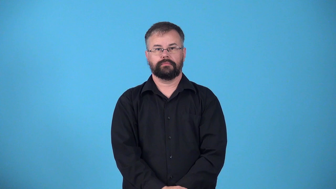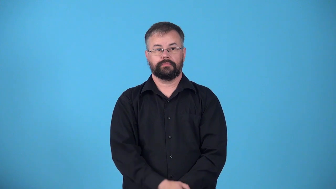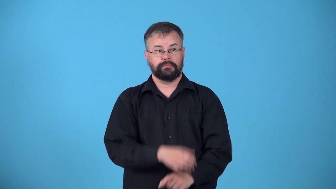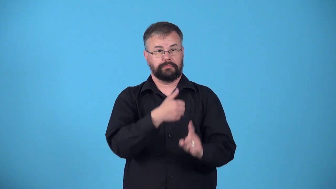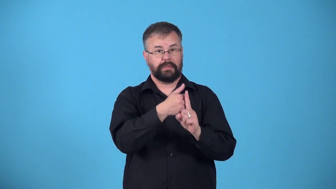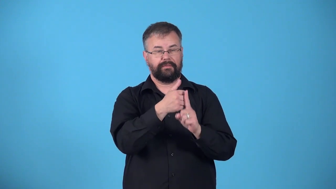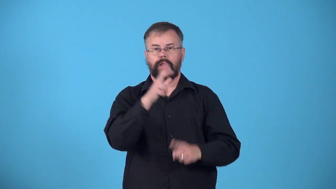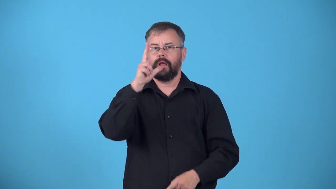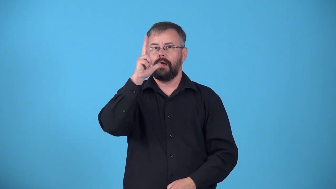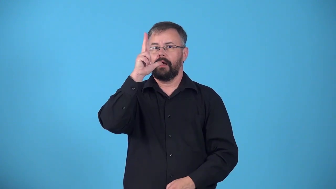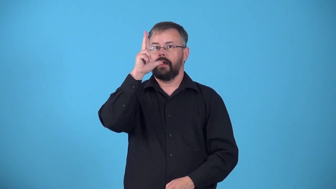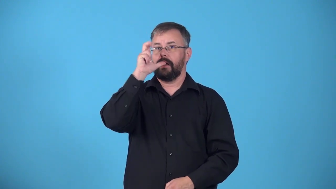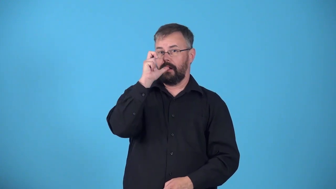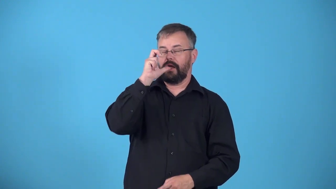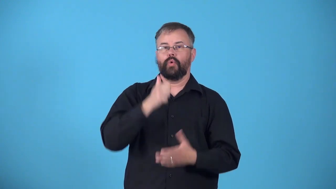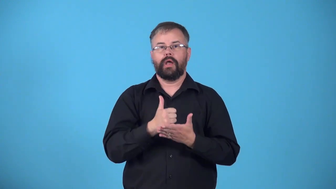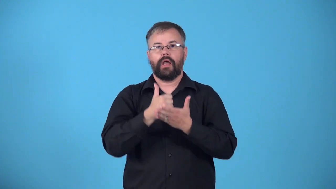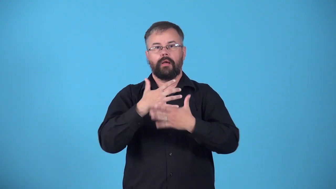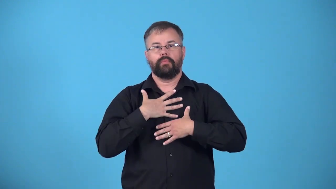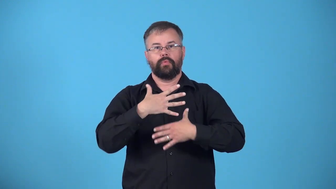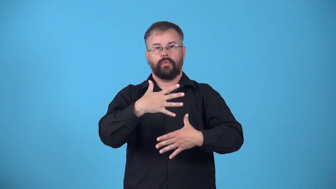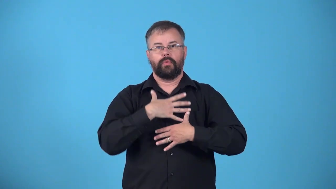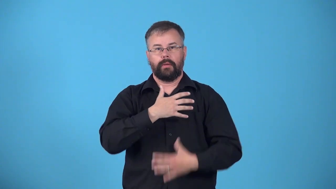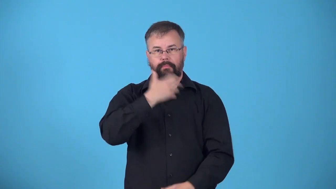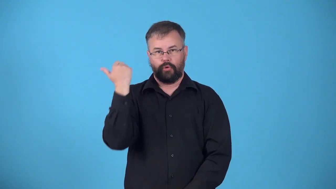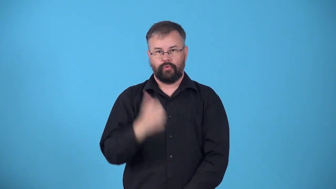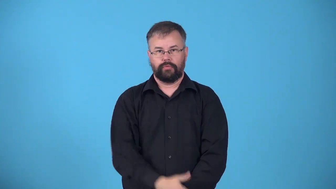inhaler